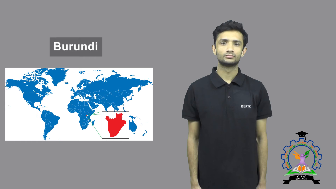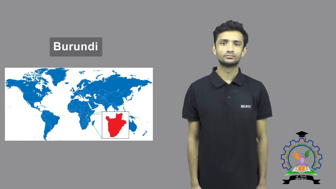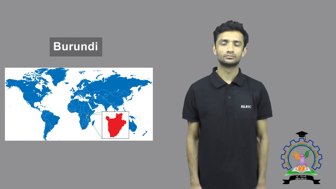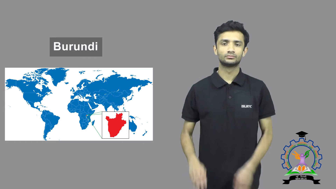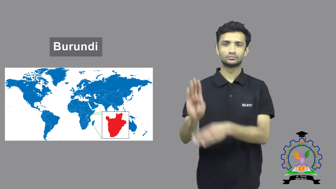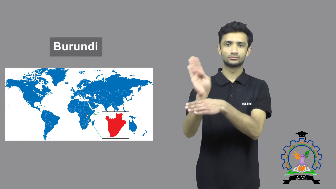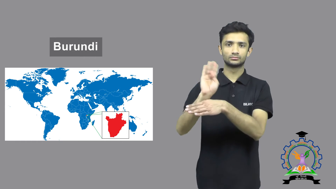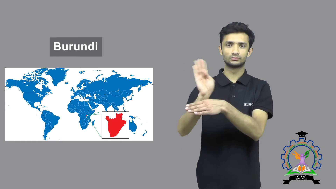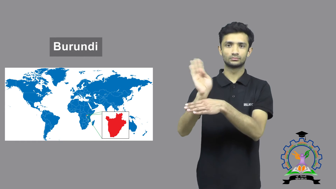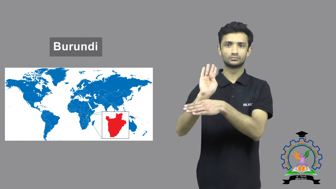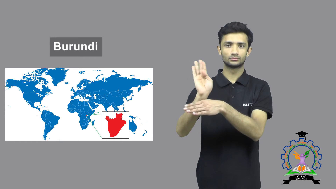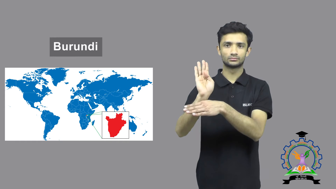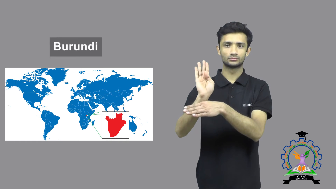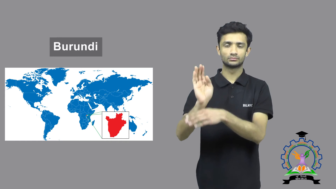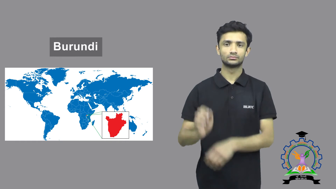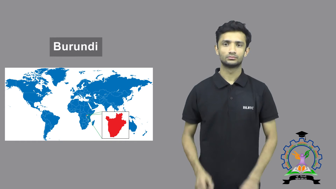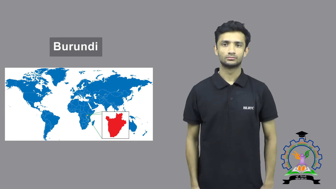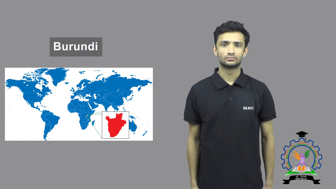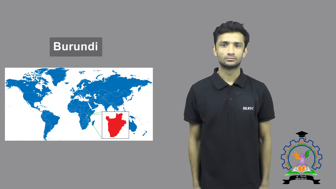Burundi